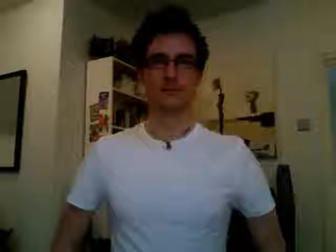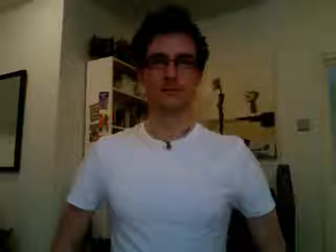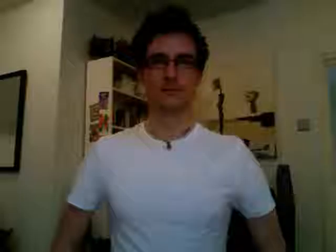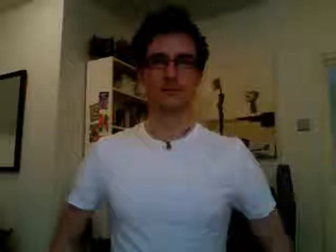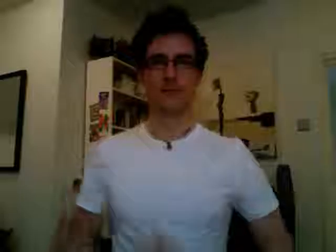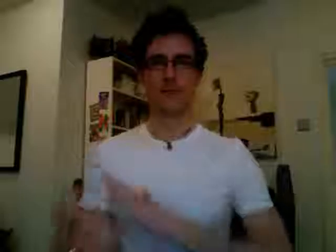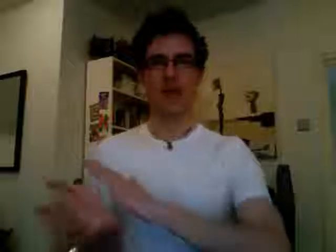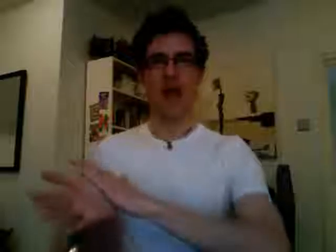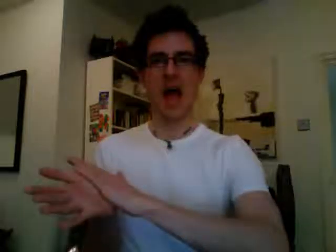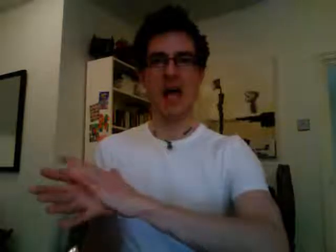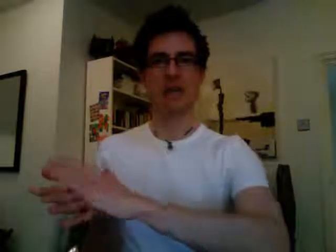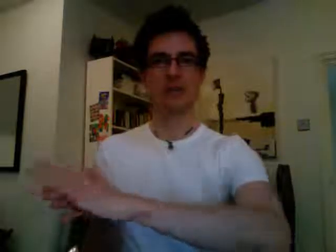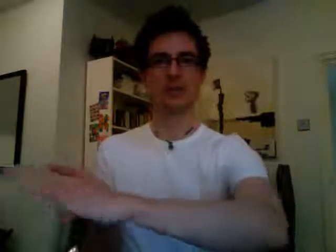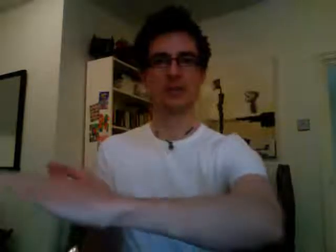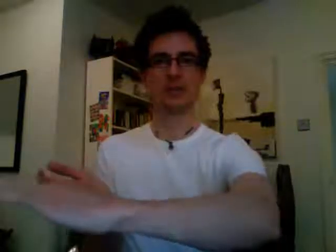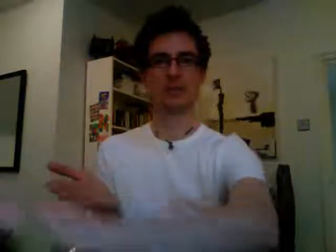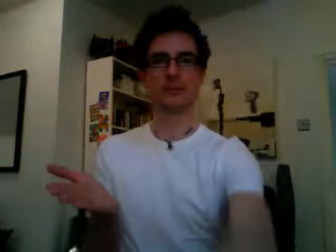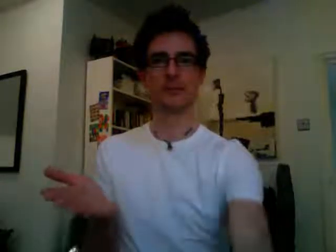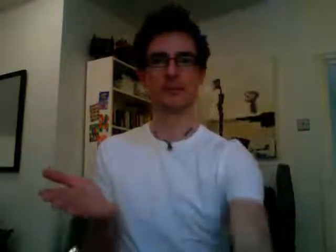H